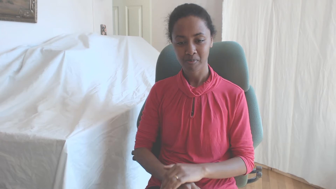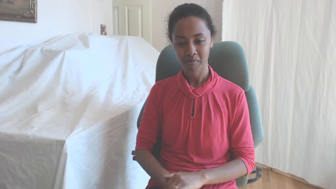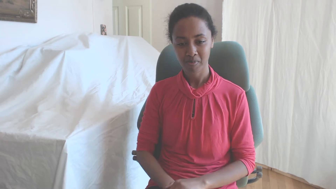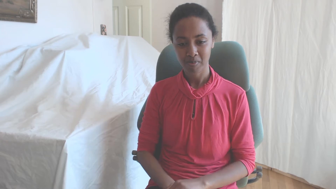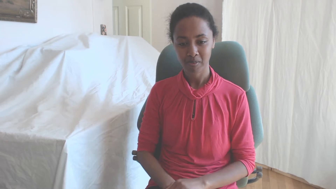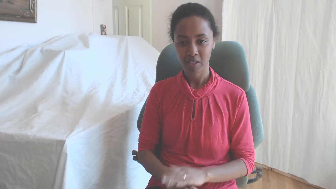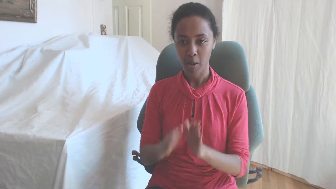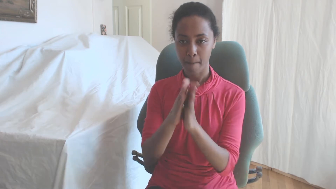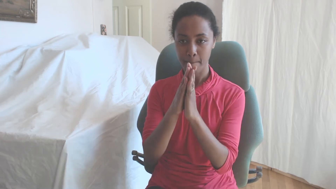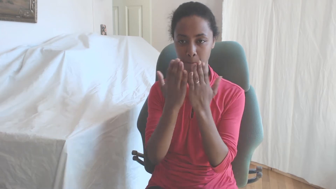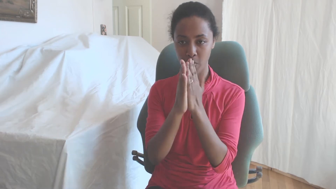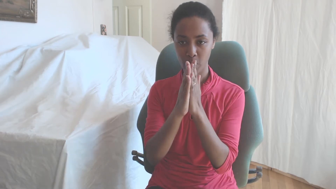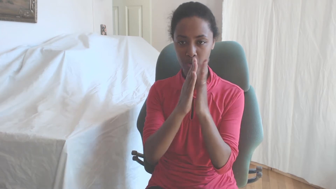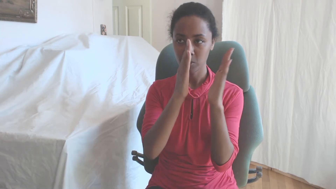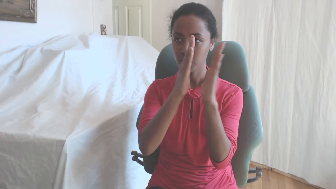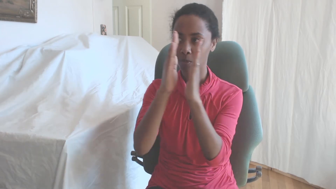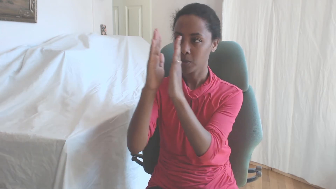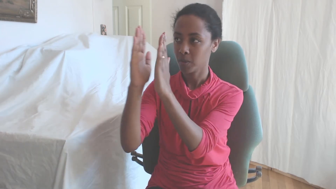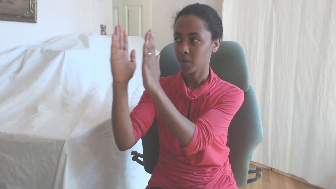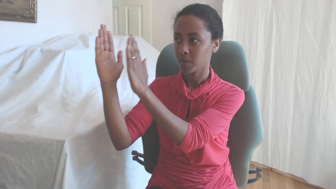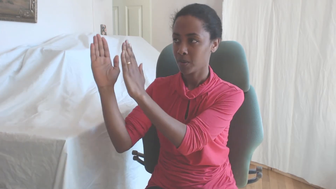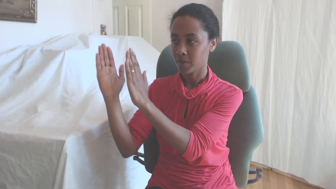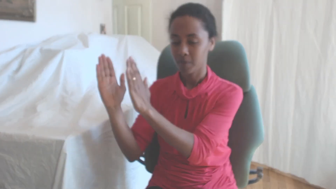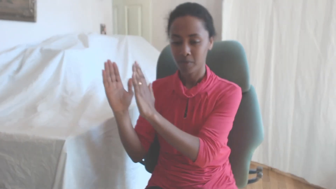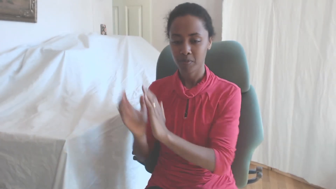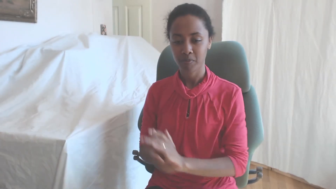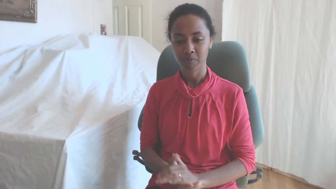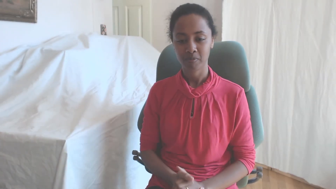bookcase